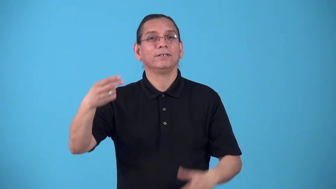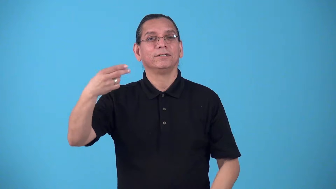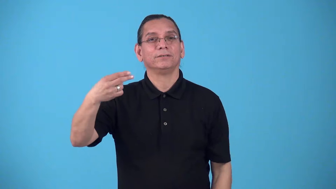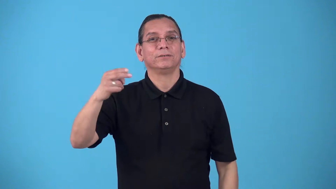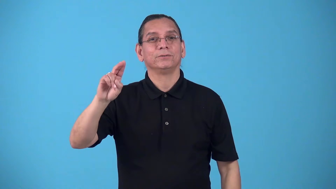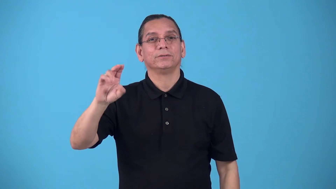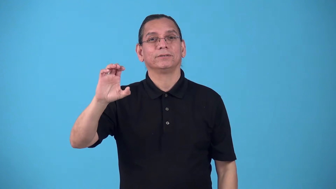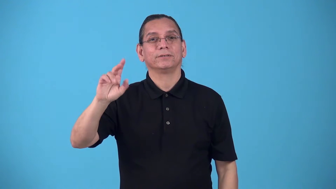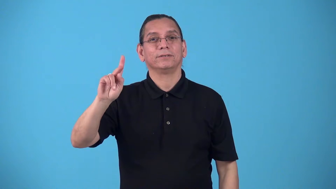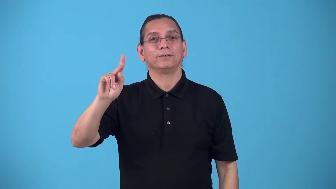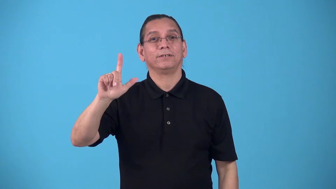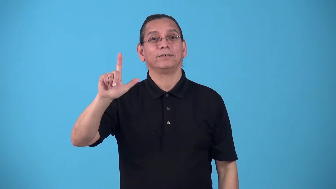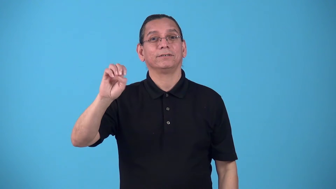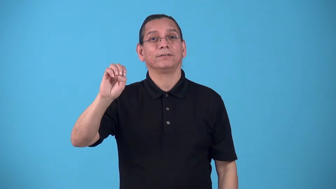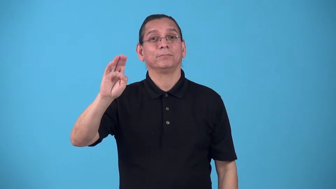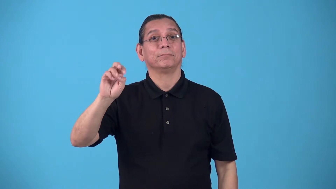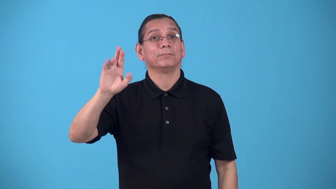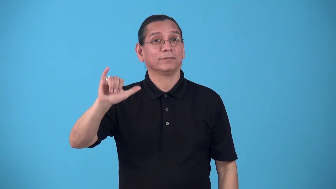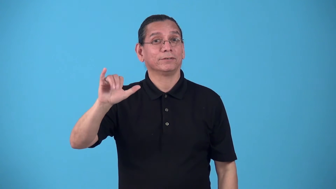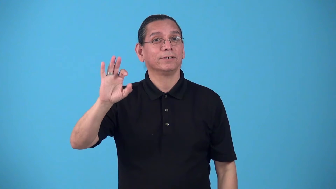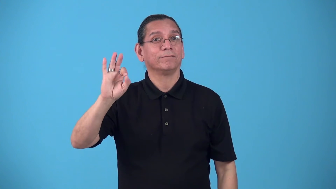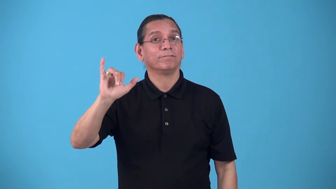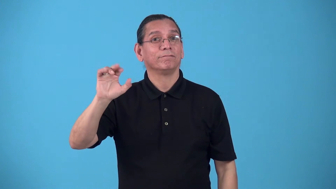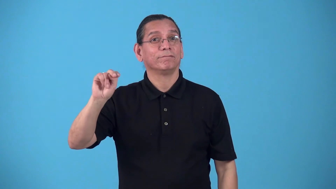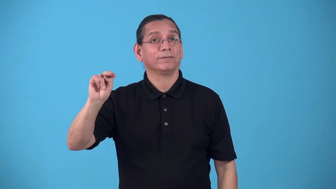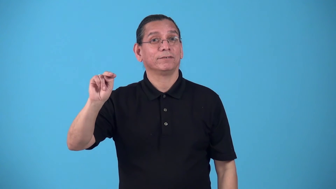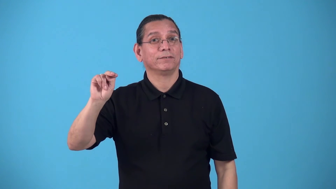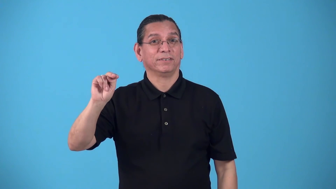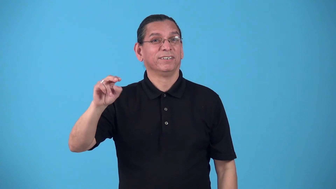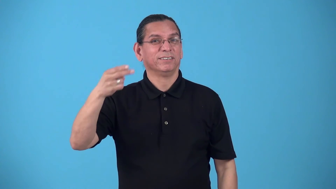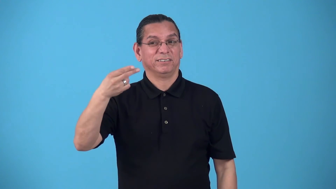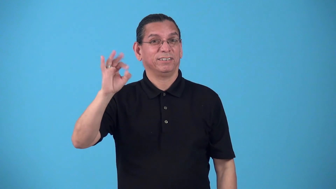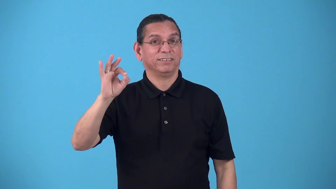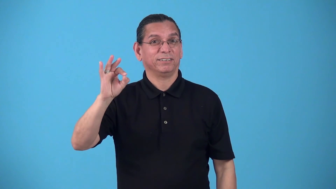huckleberry finn,huck